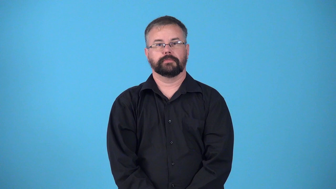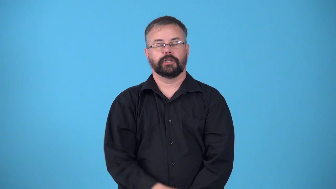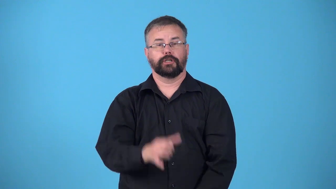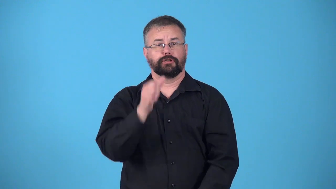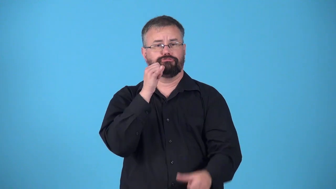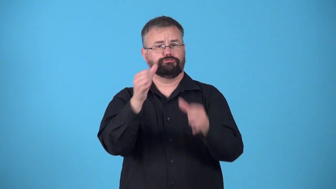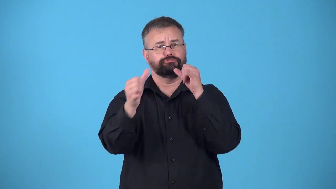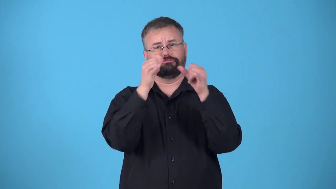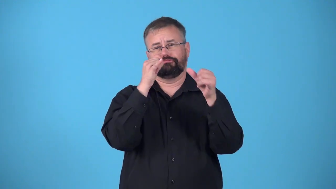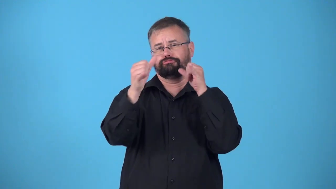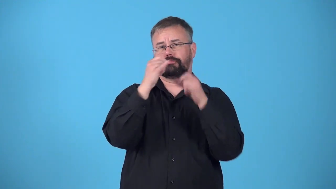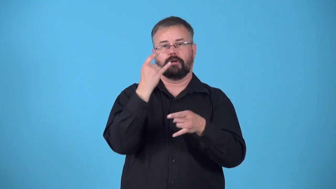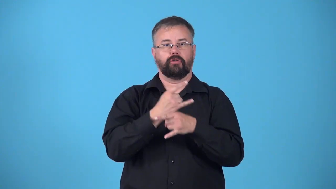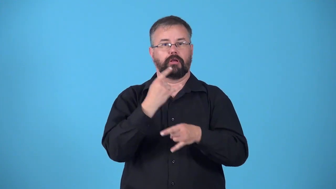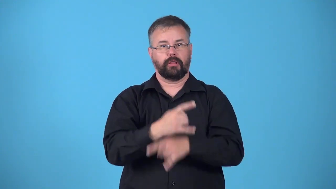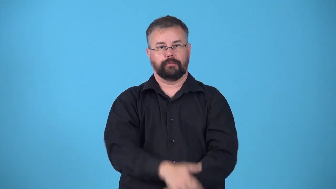drink alcohol